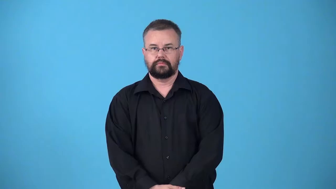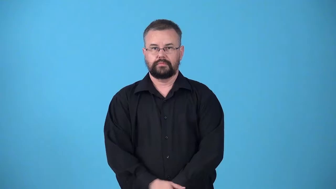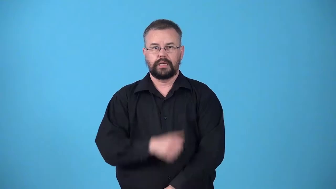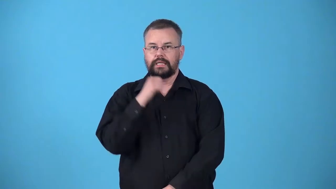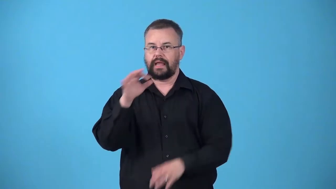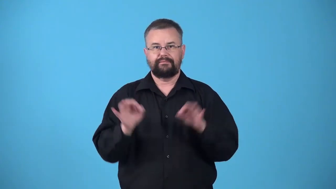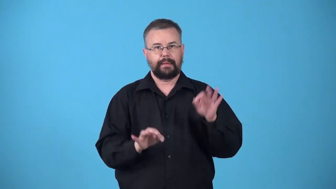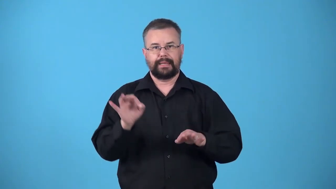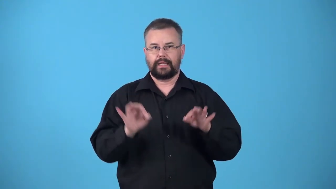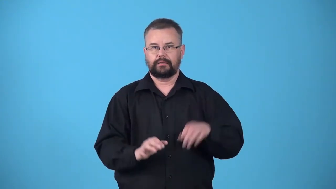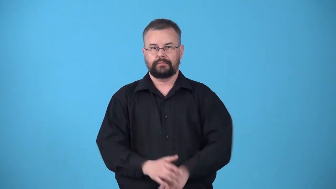unfeminine